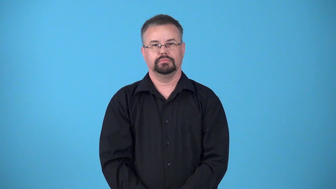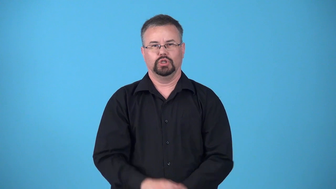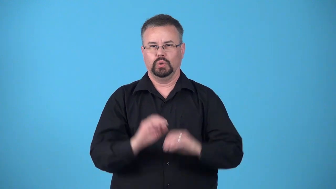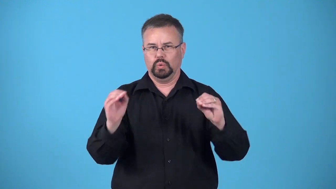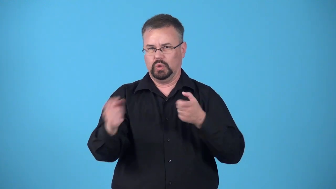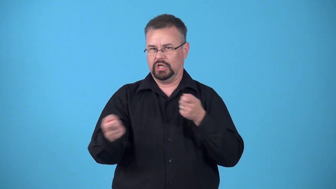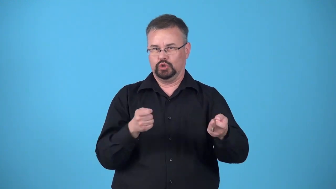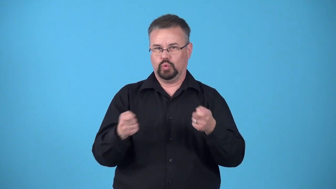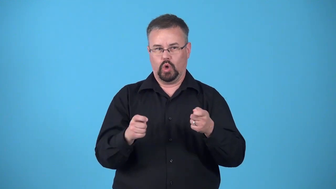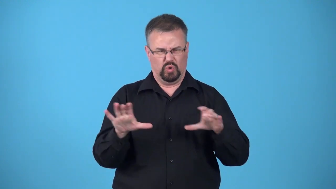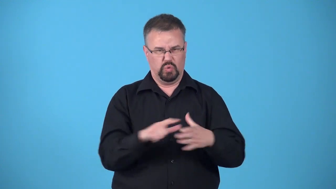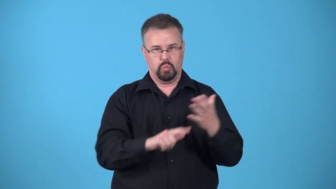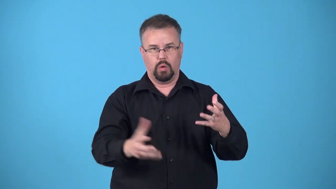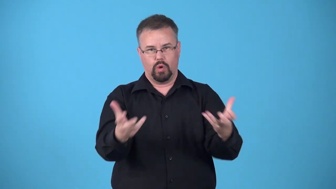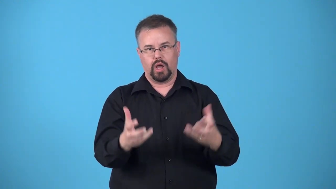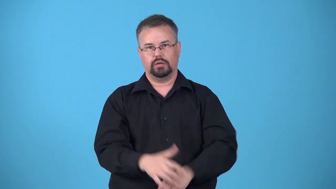left to your own devices